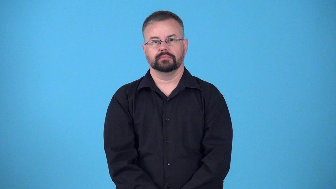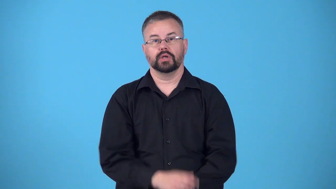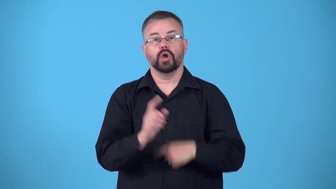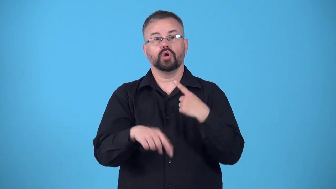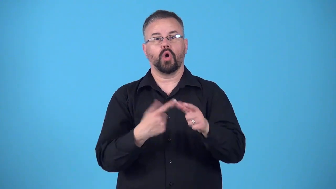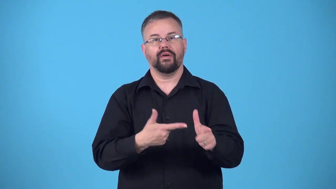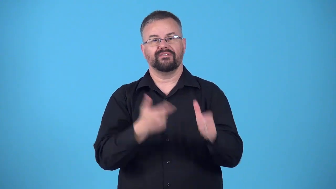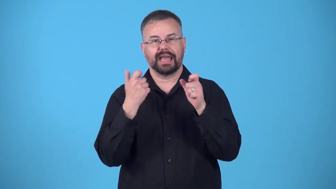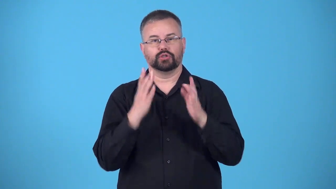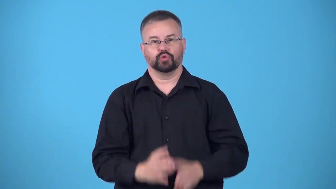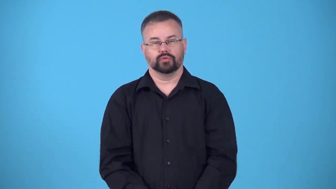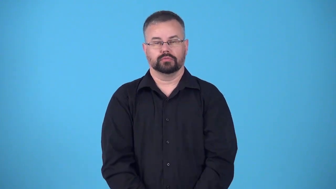speed up